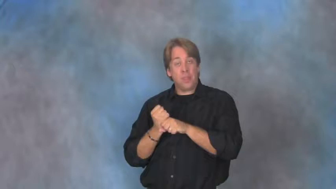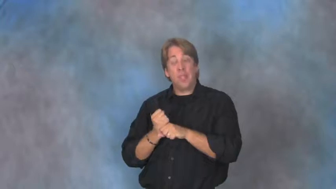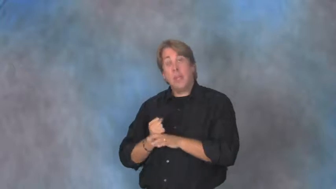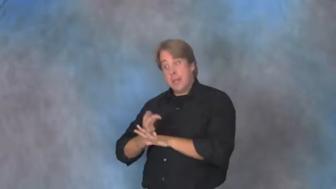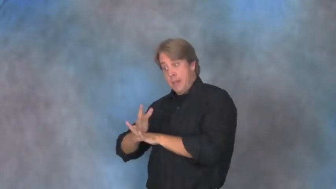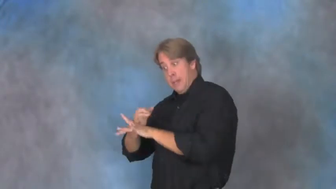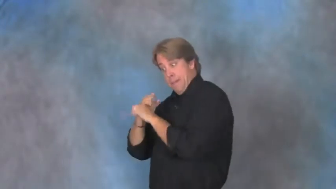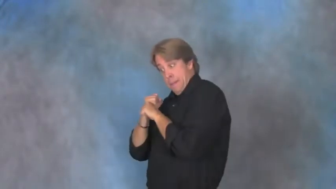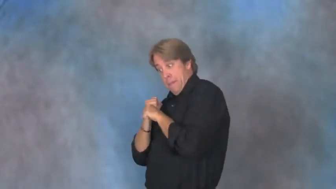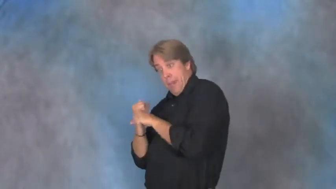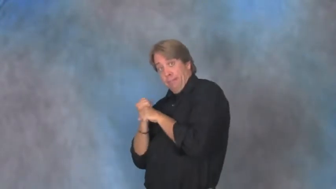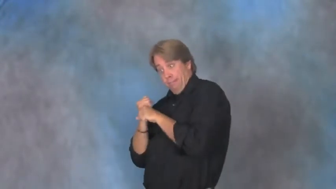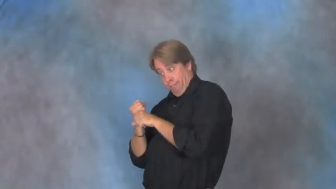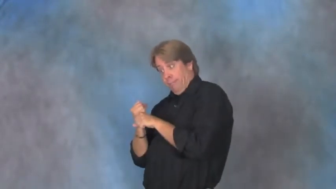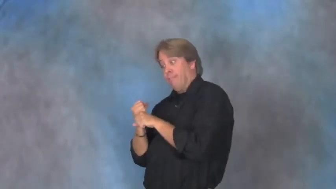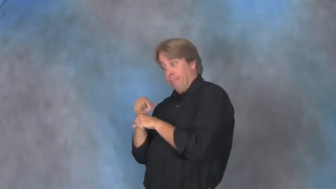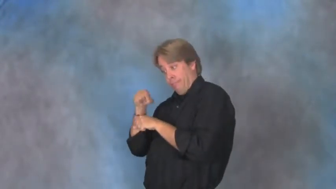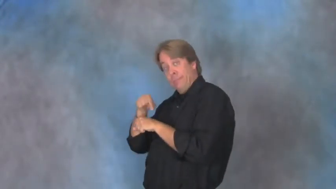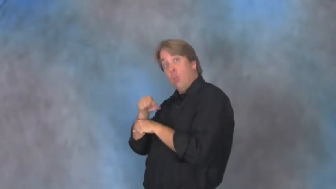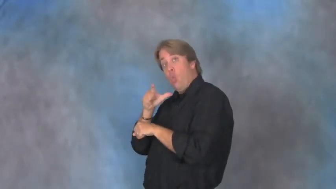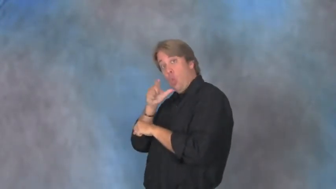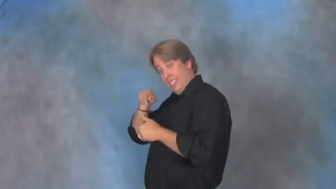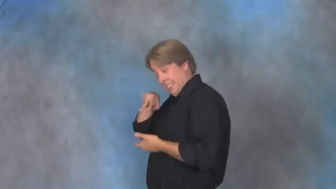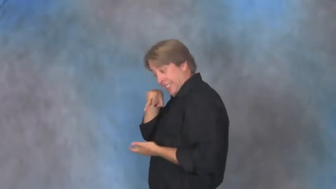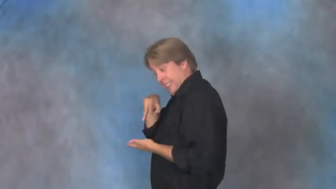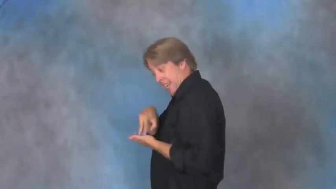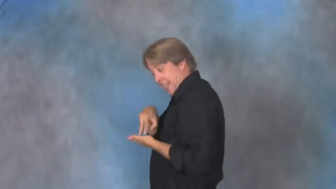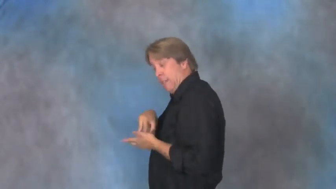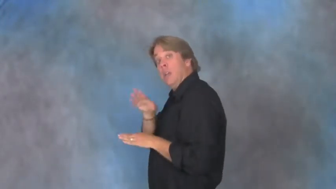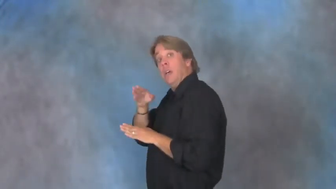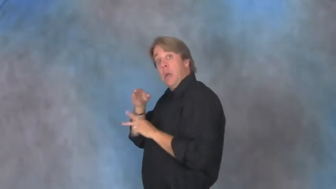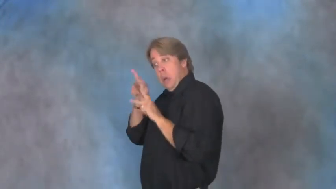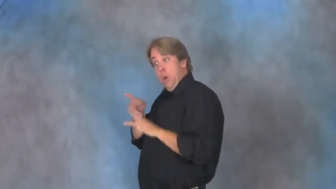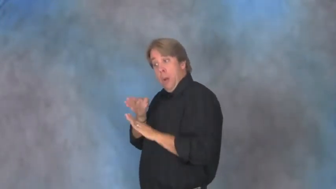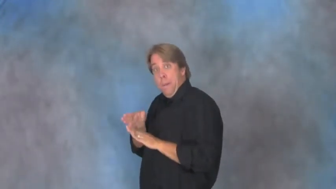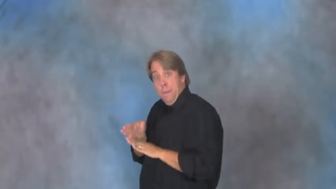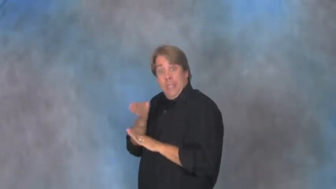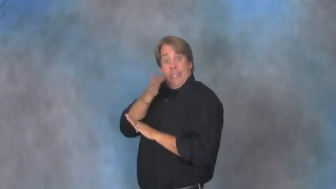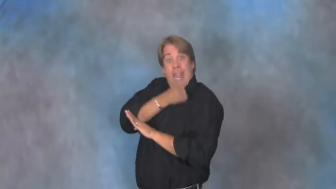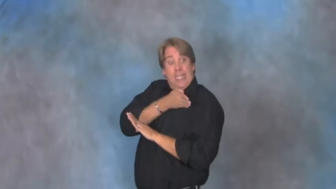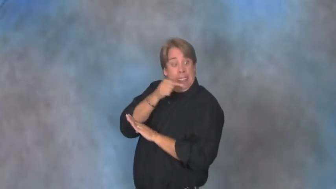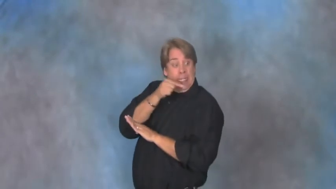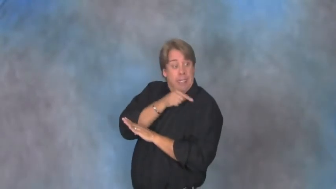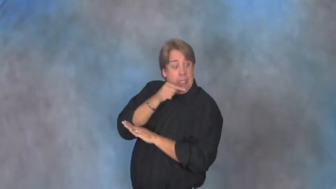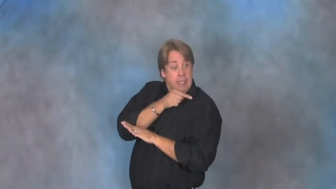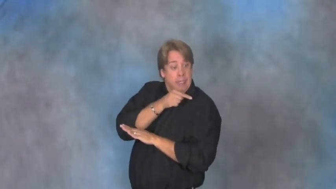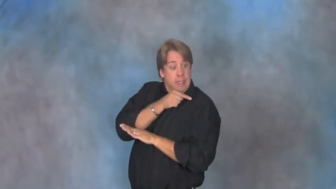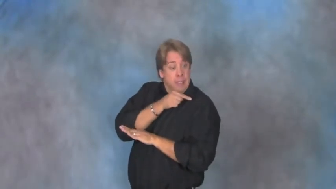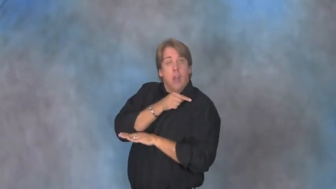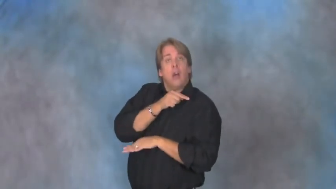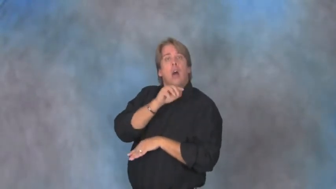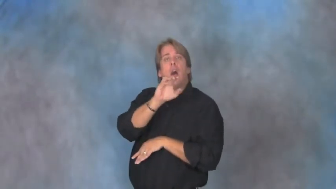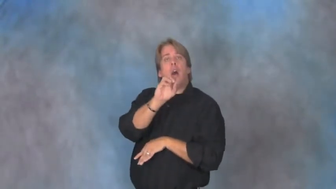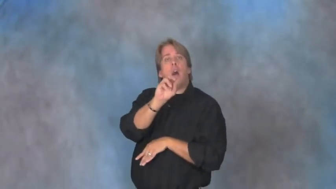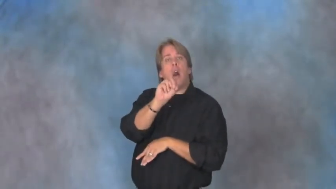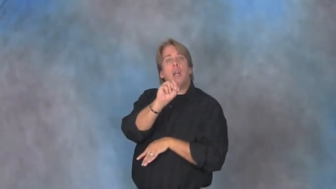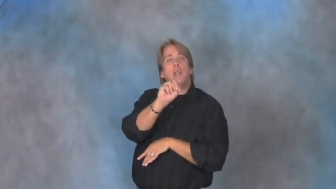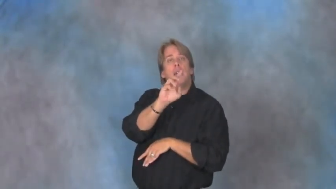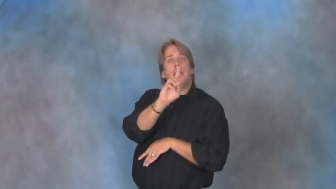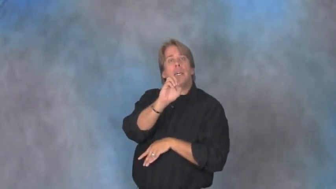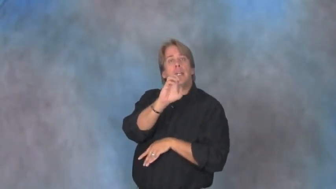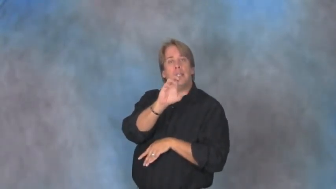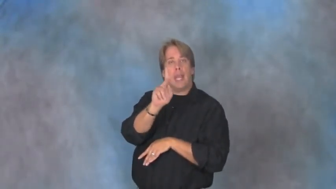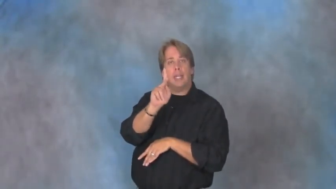on deck